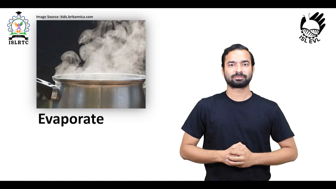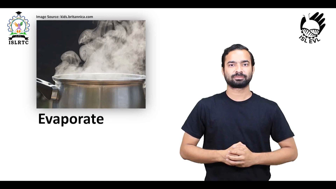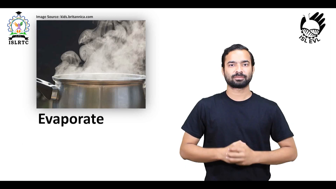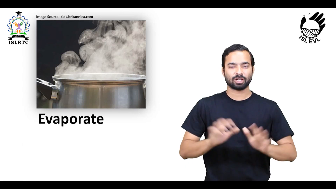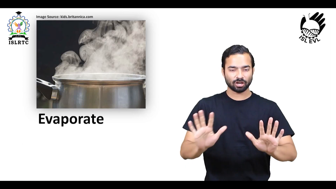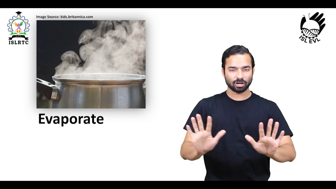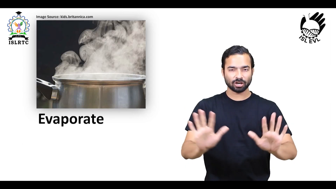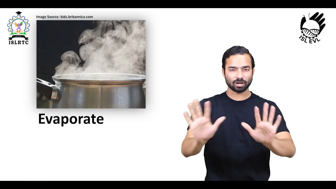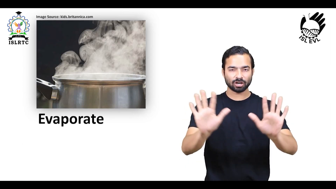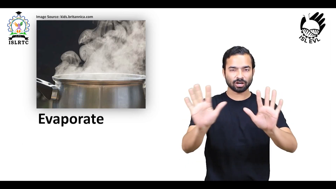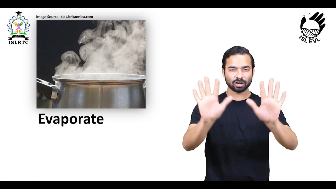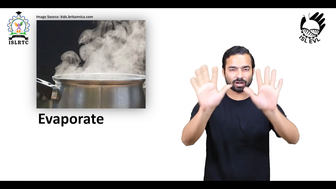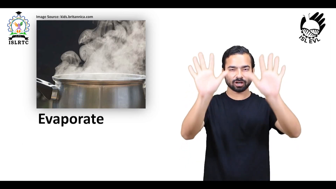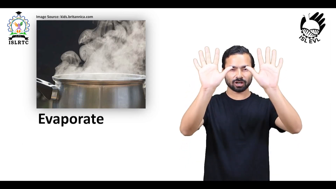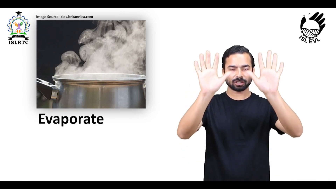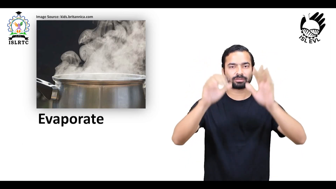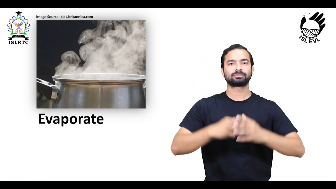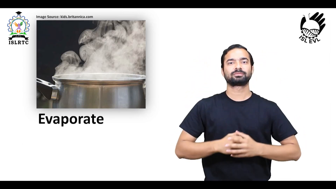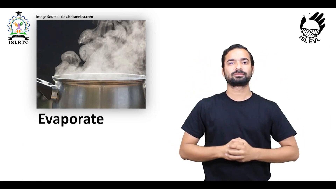Evaporate